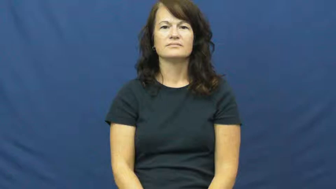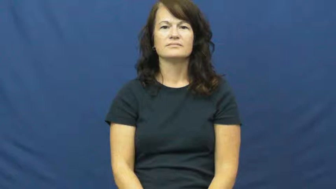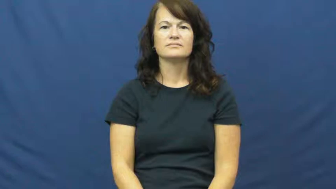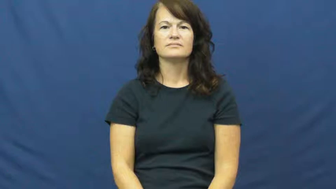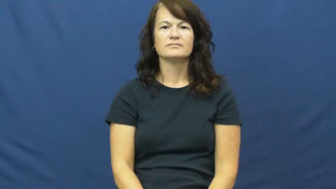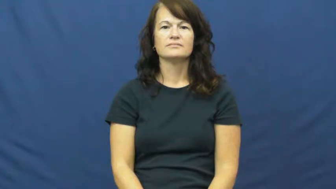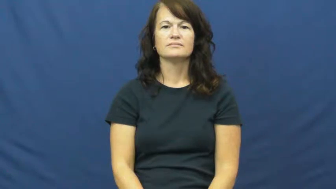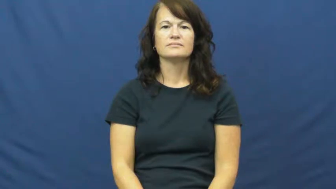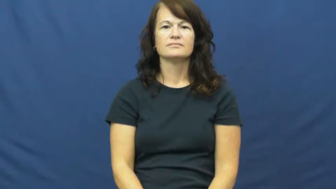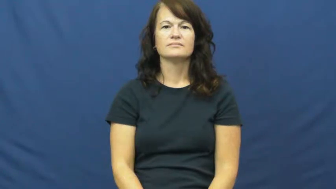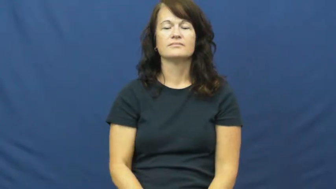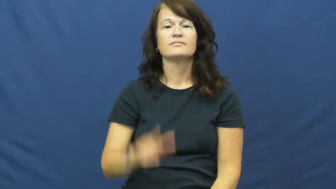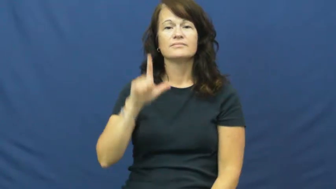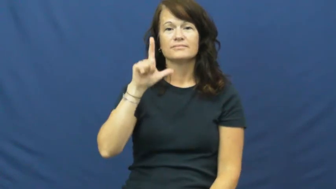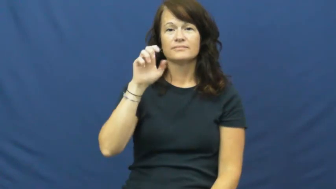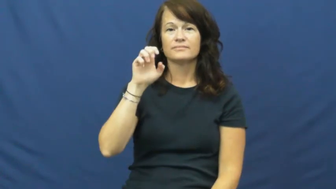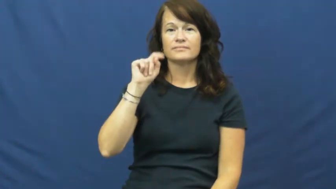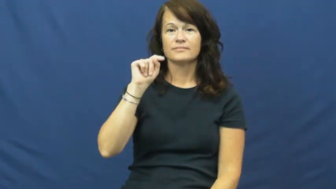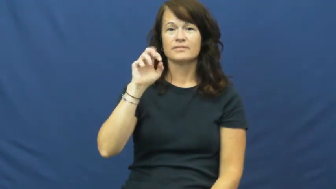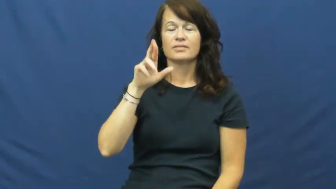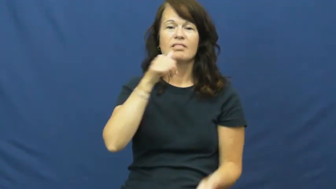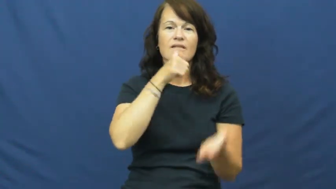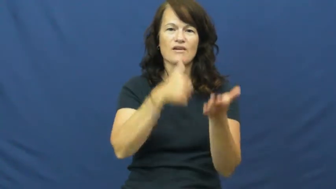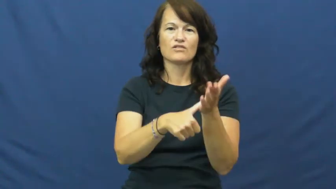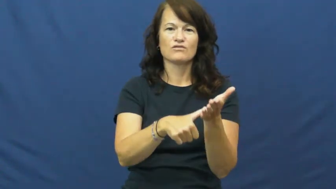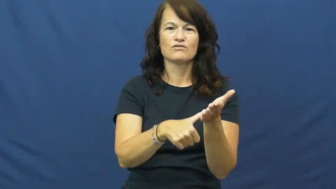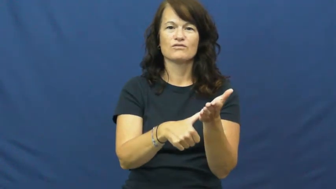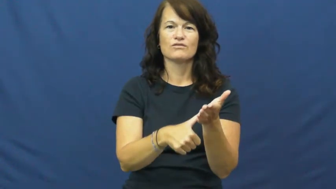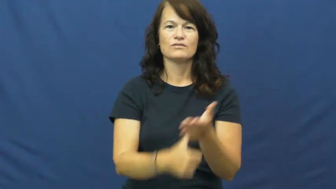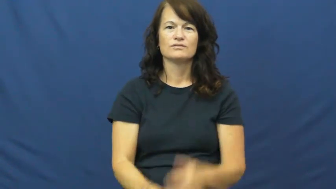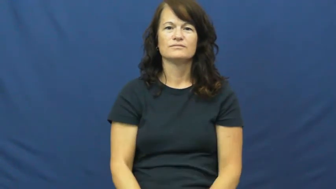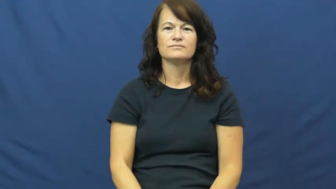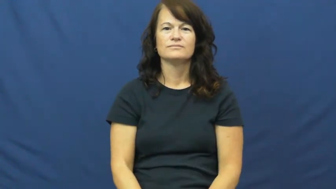letter